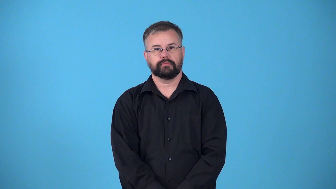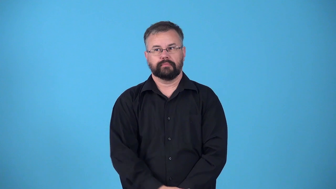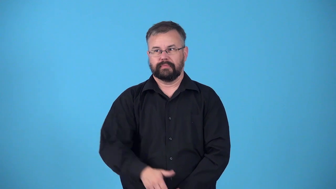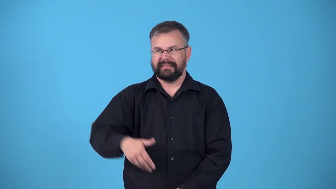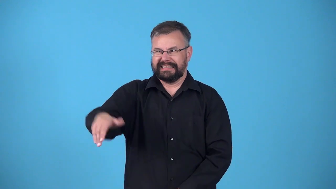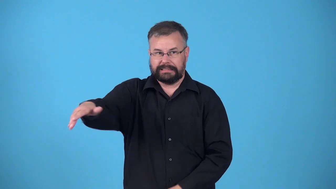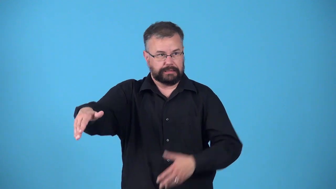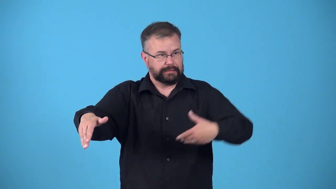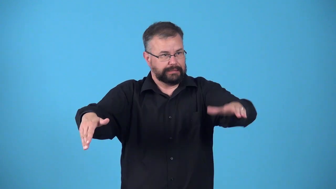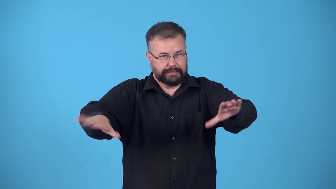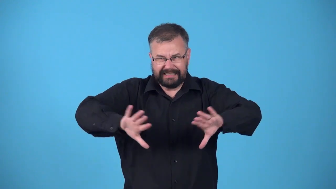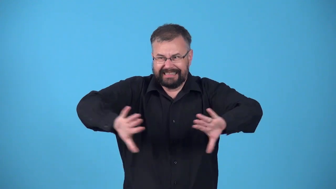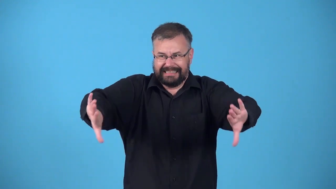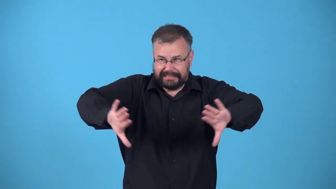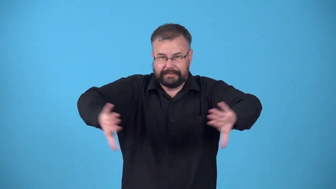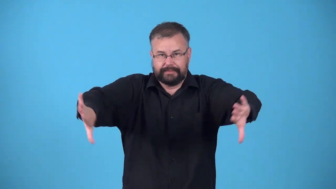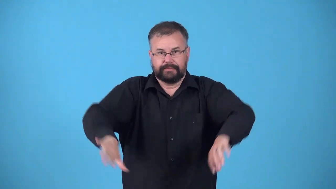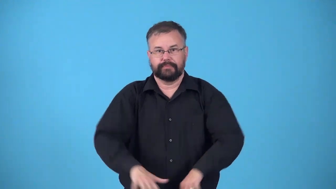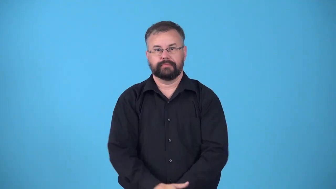get back from